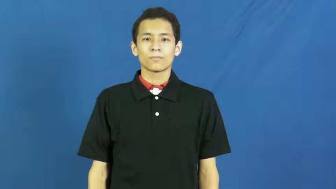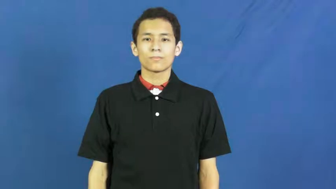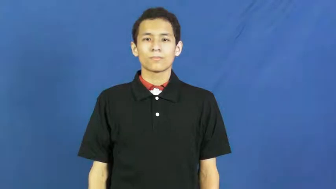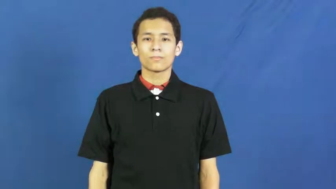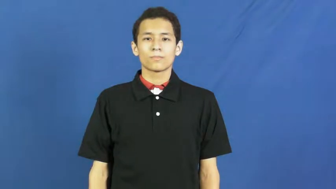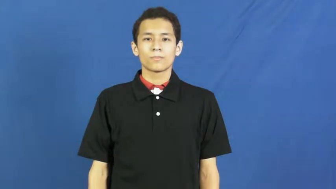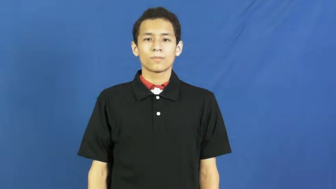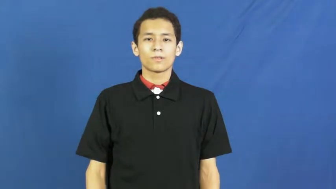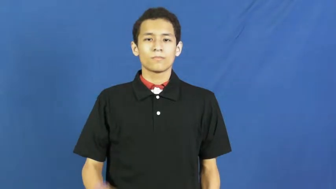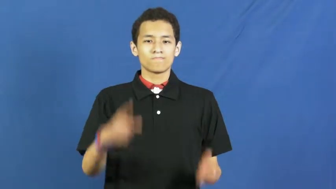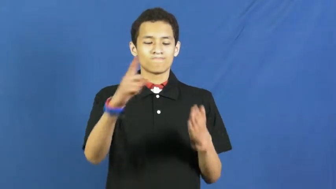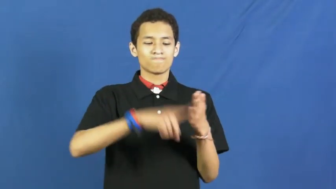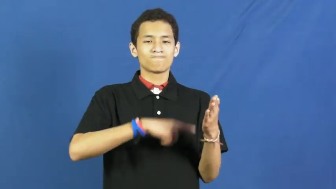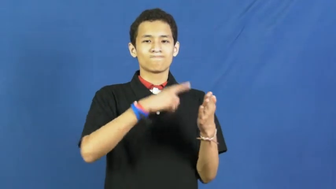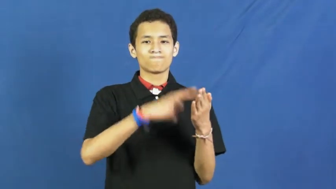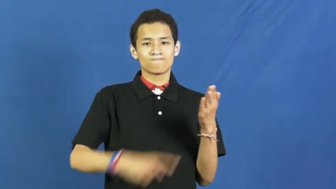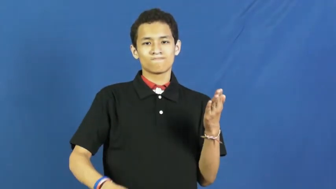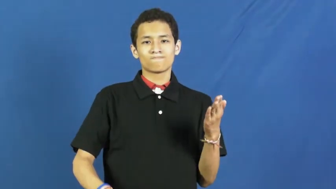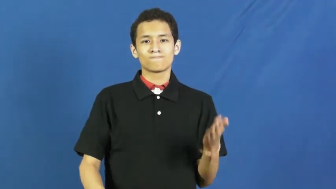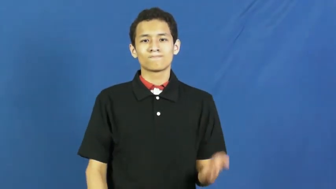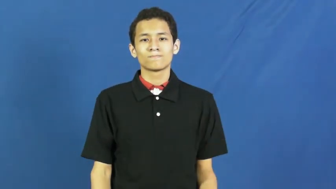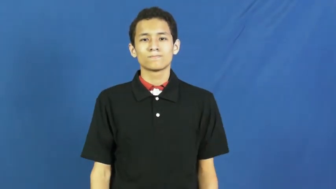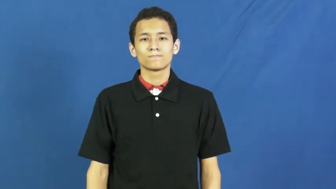strike down,strike off